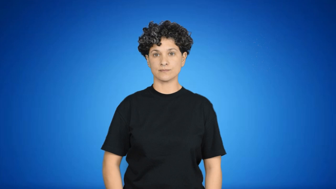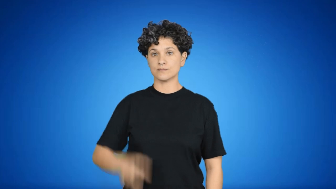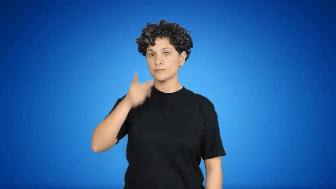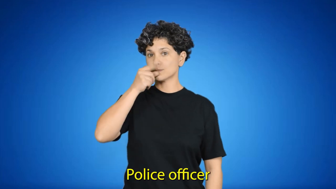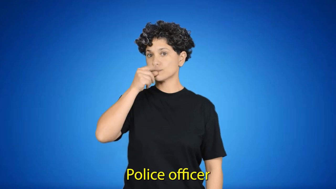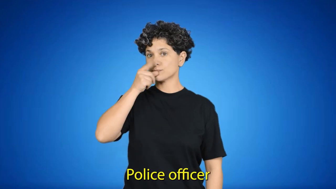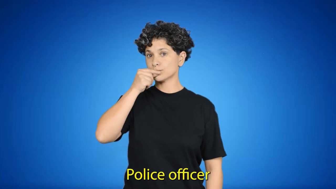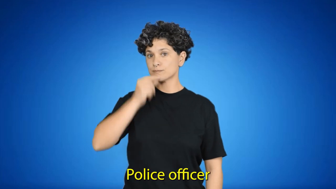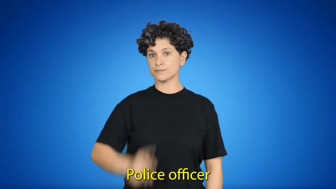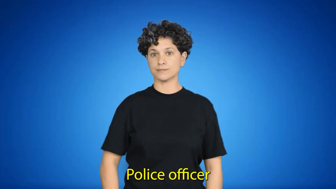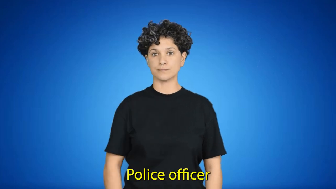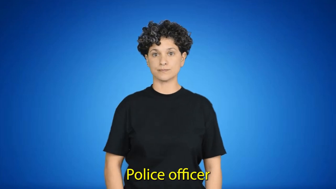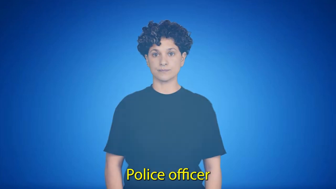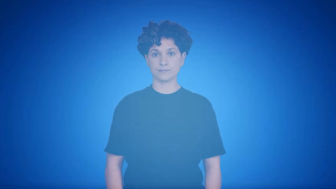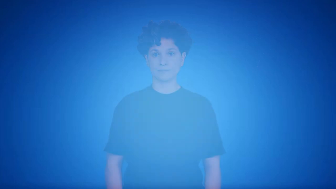Police officer